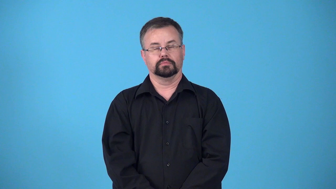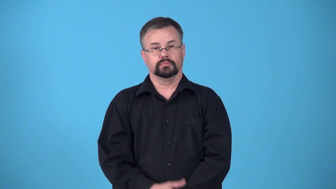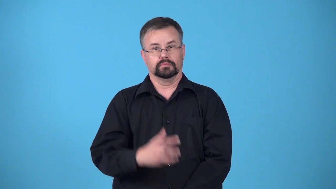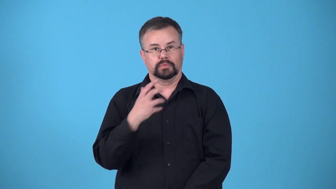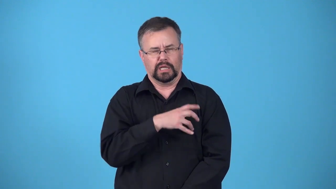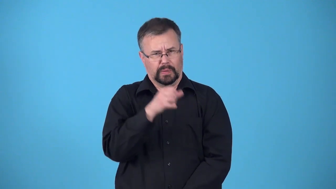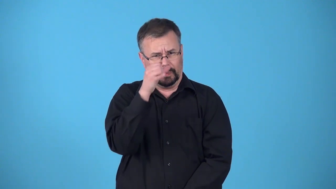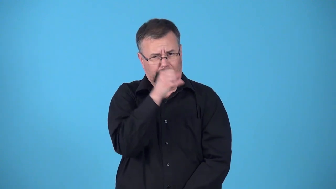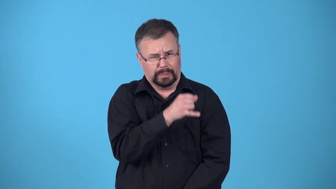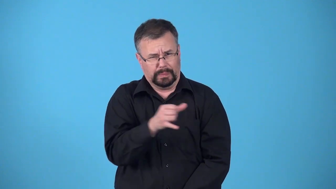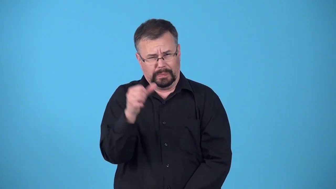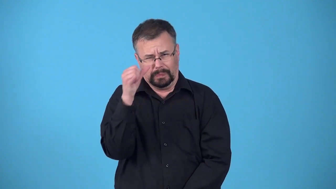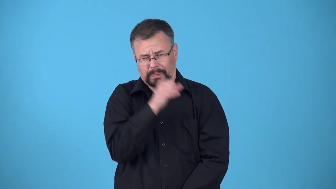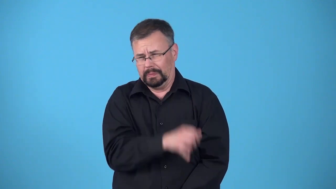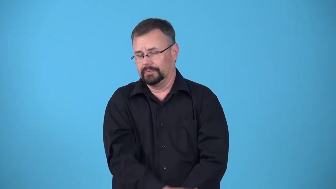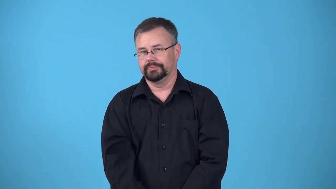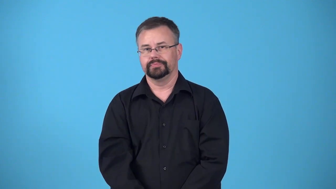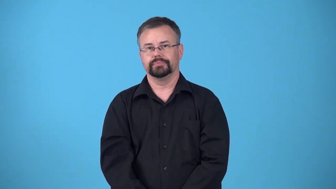that's a doozy